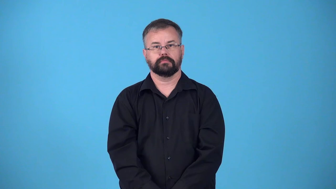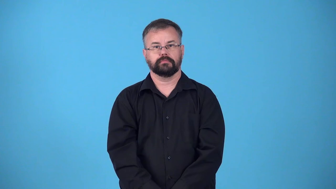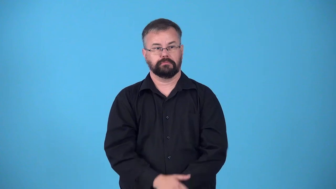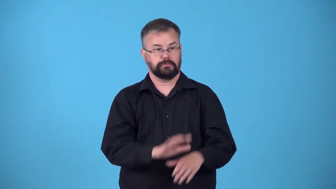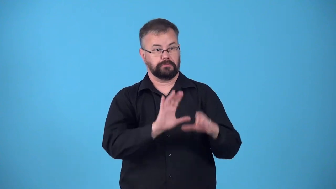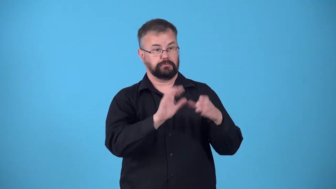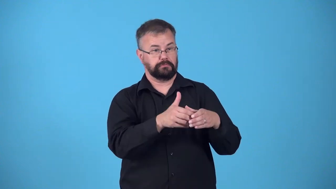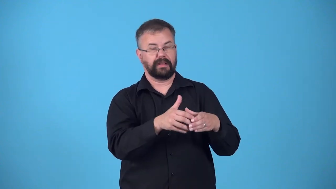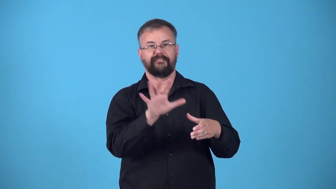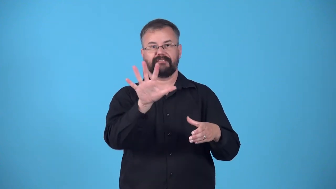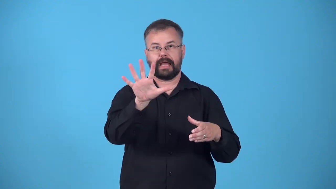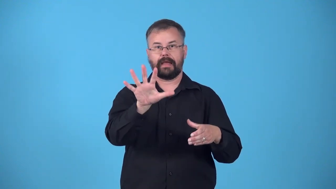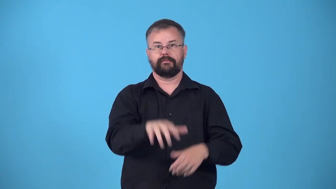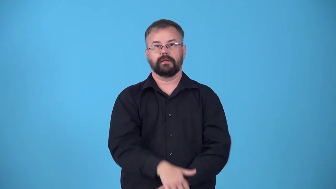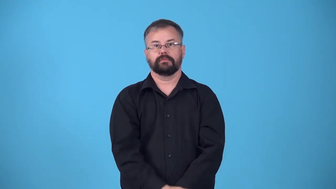fivesome